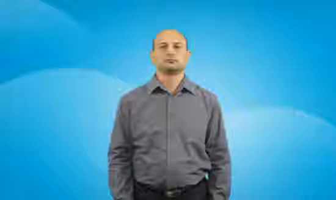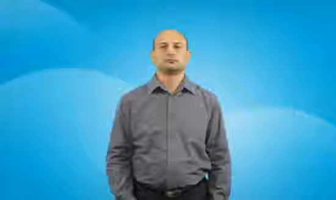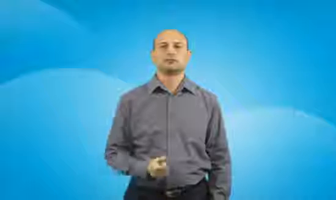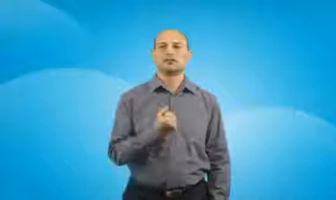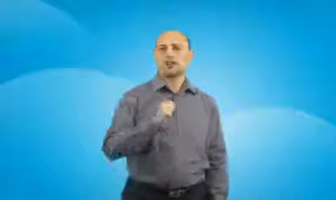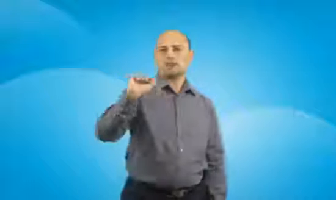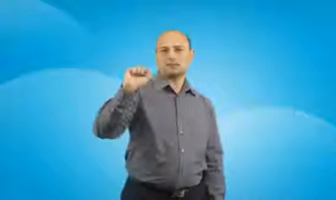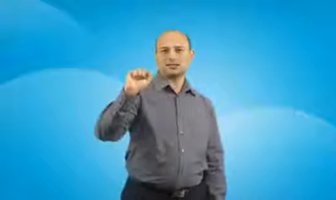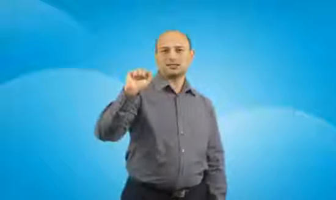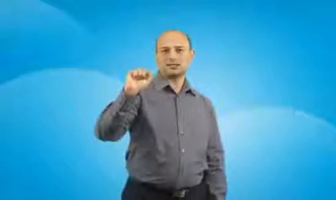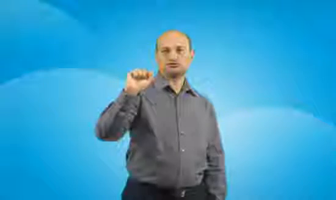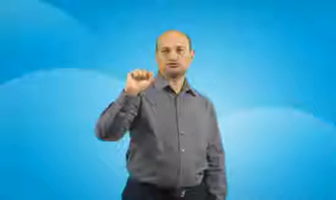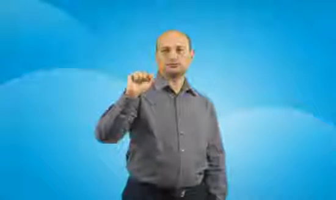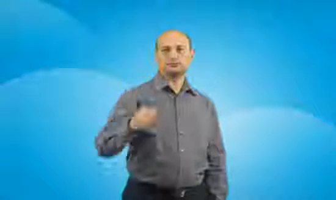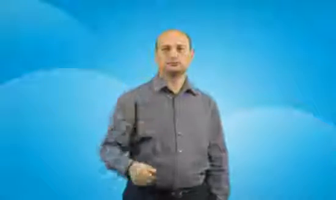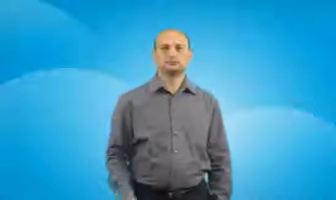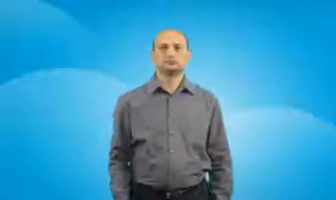Appeal